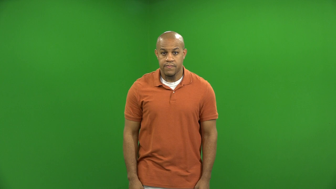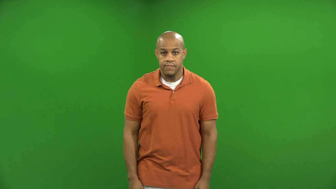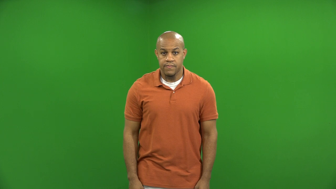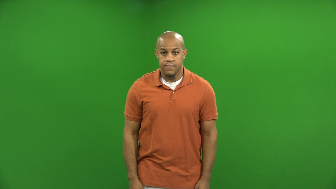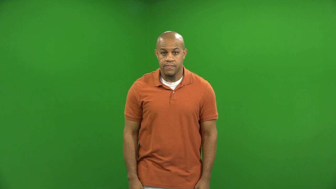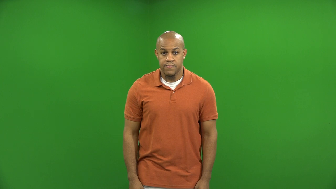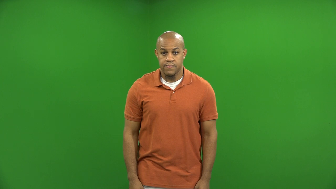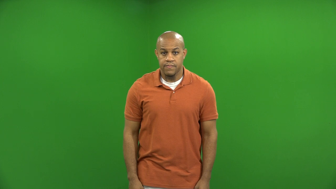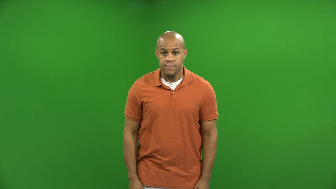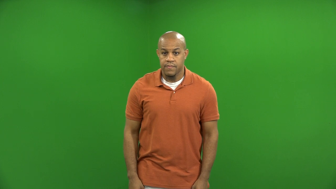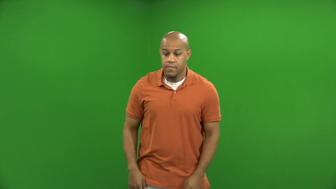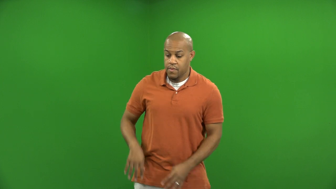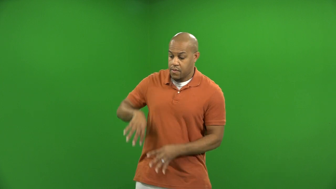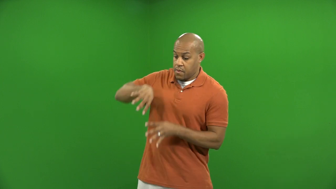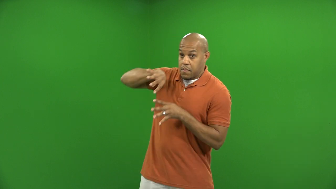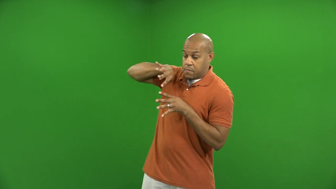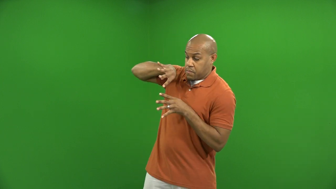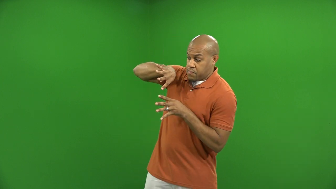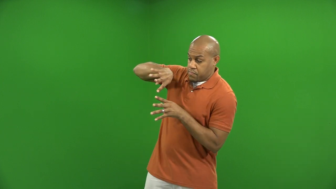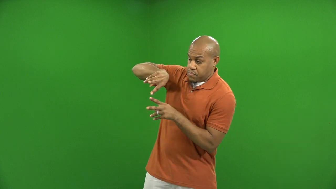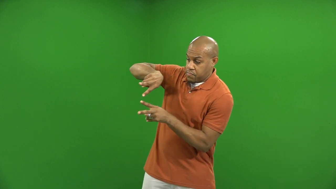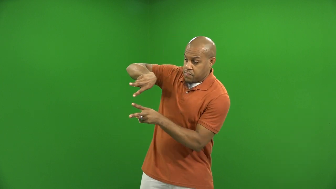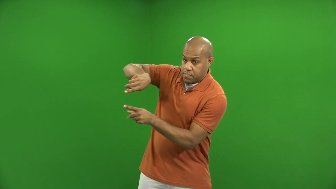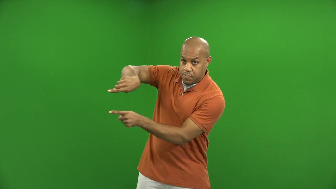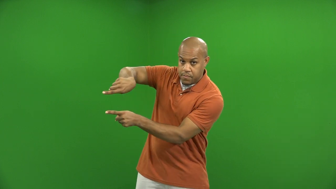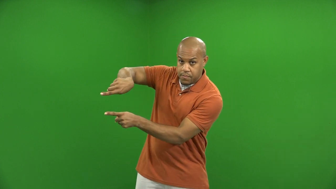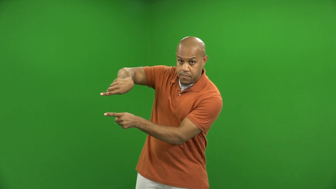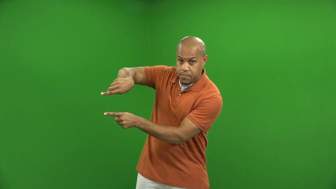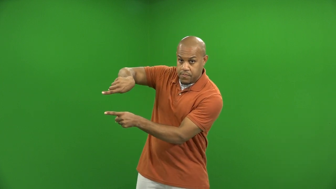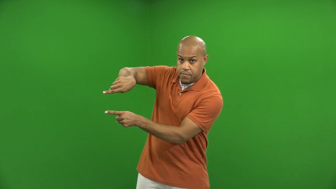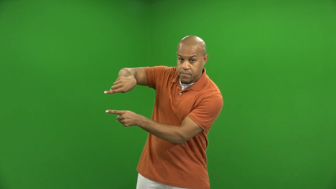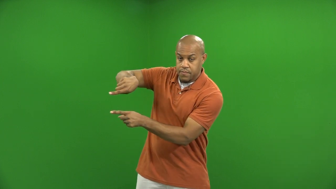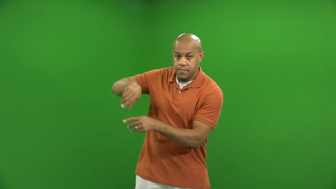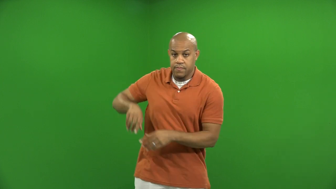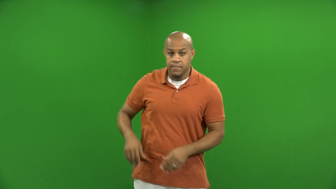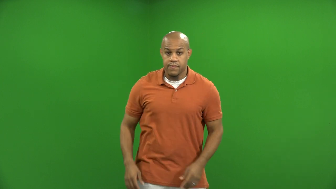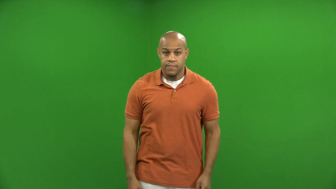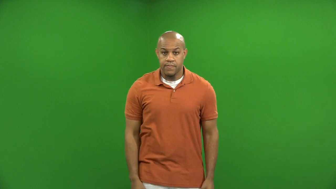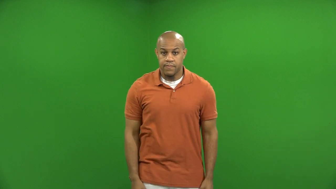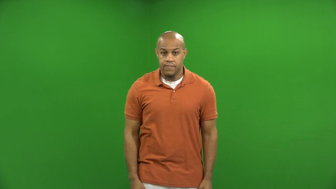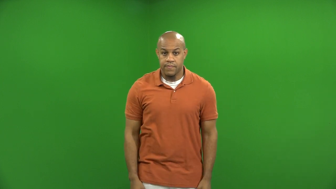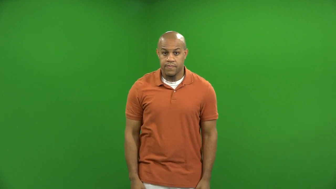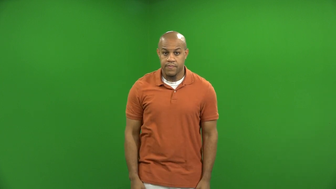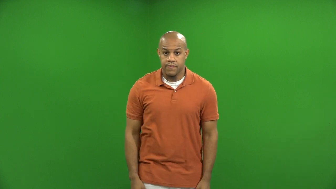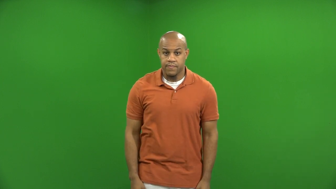Many teams advancing in tournament